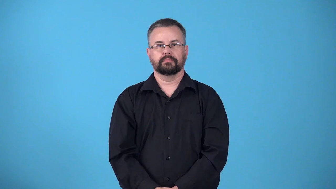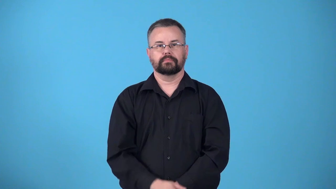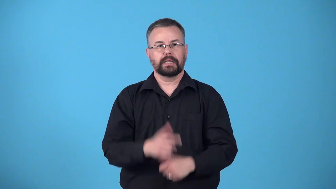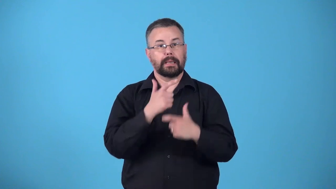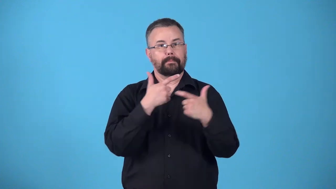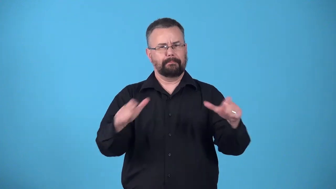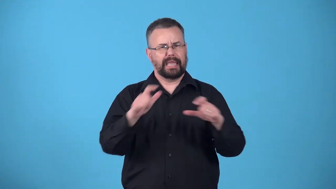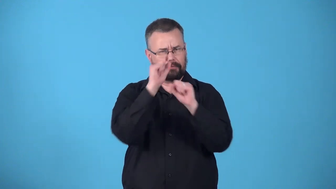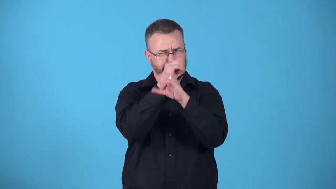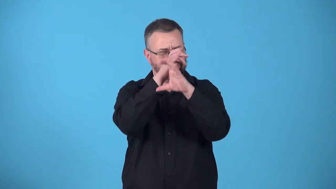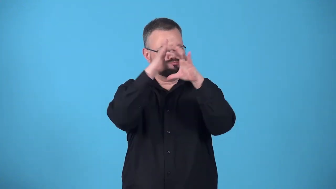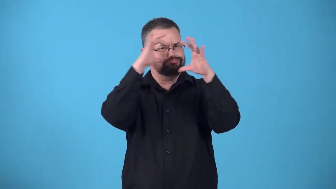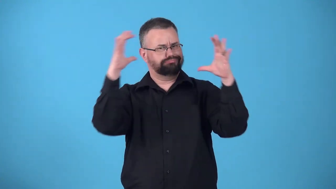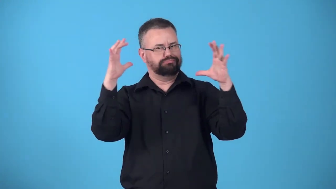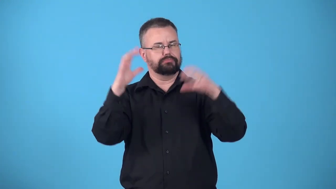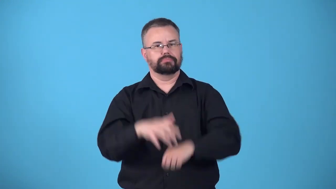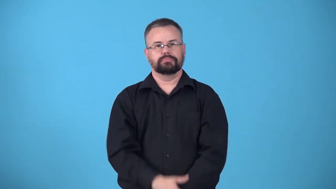complete picture